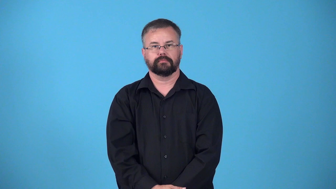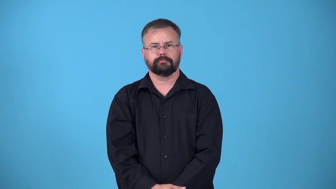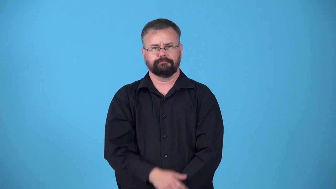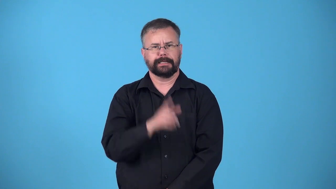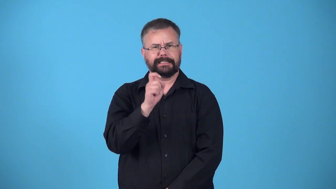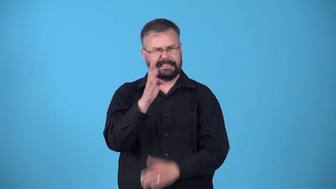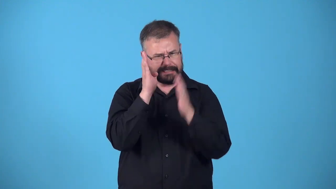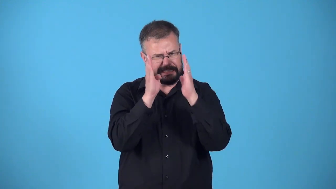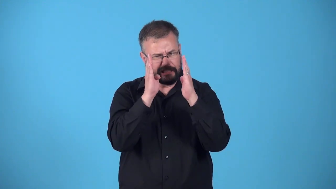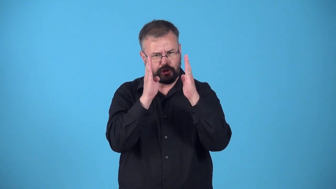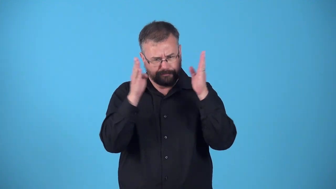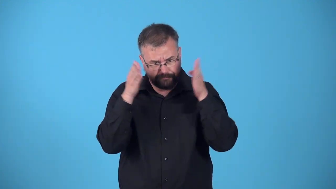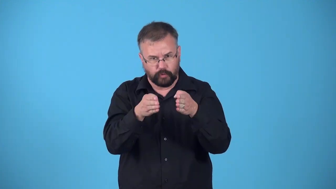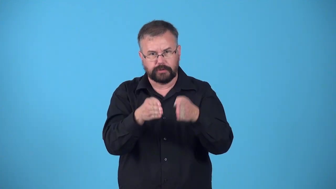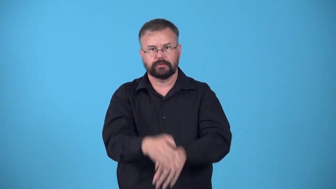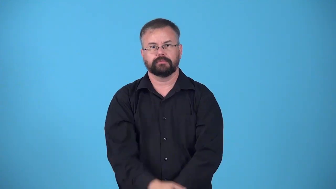exigent